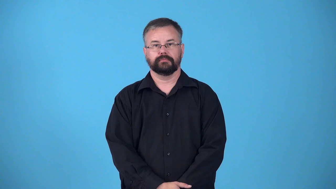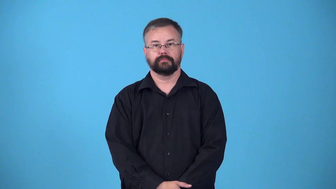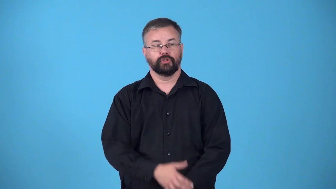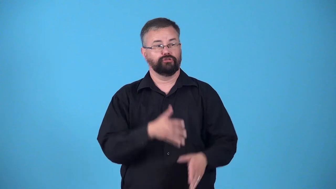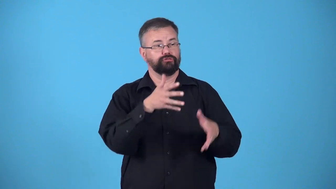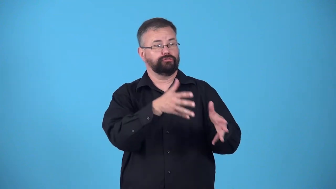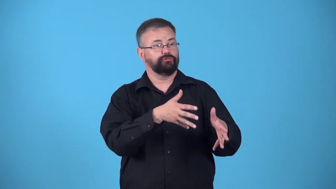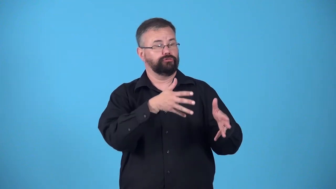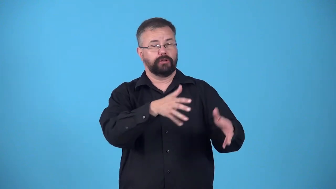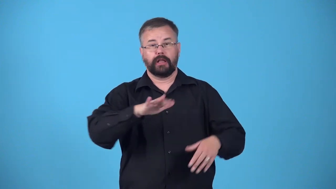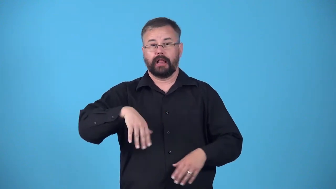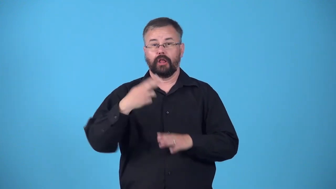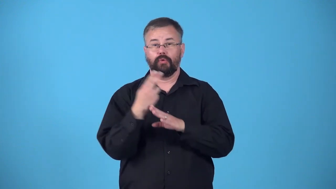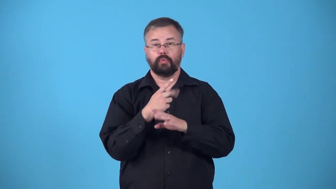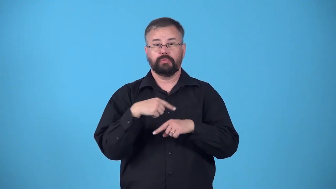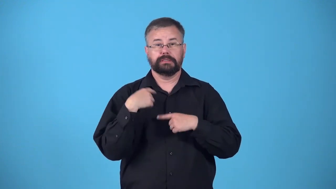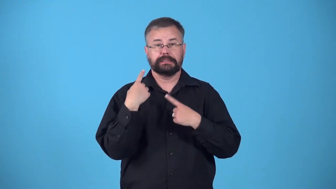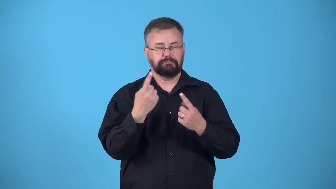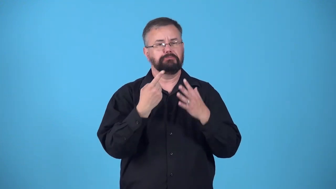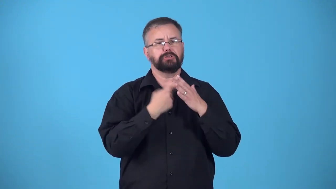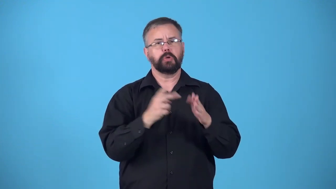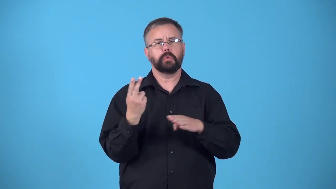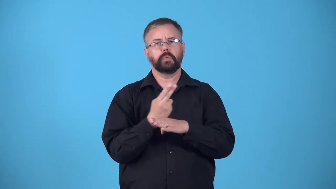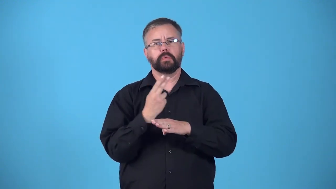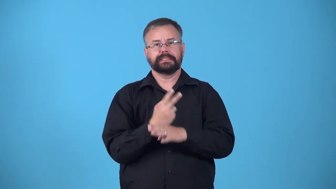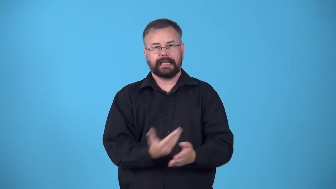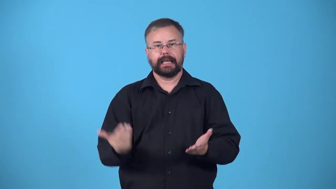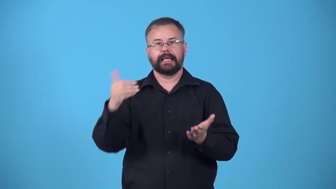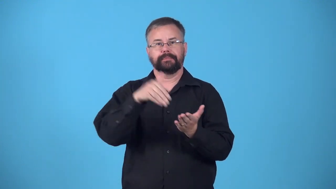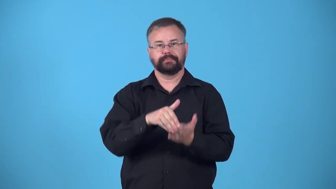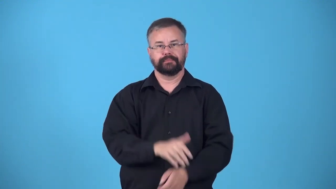dust off